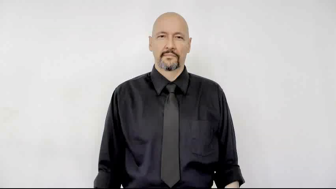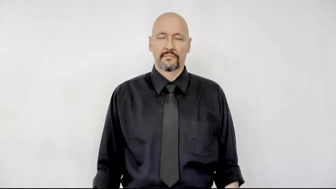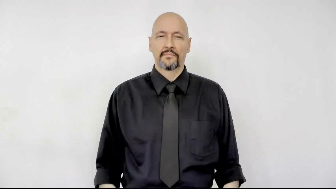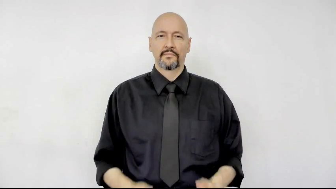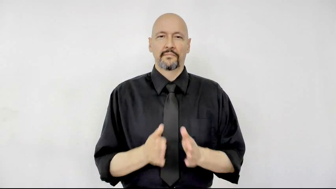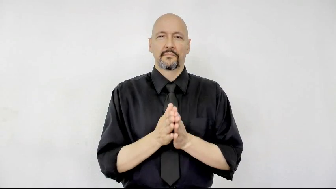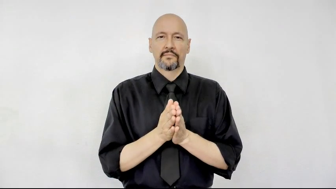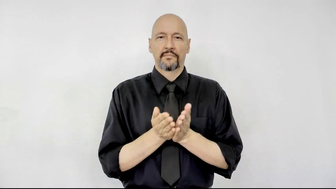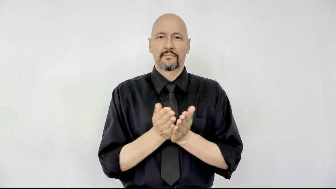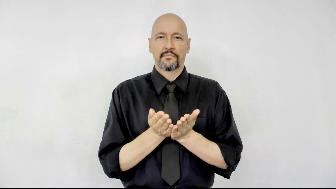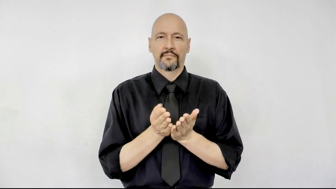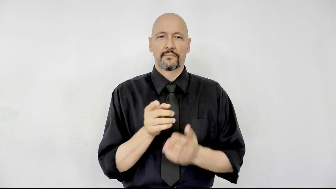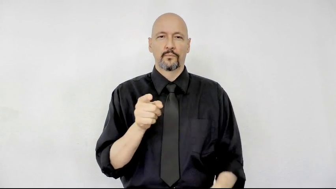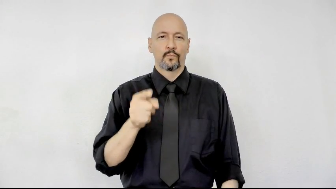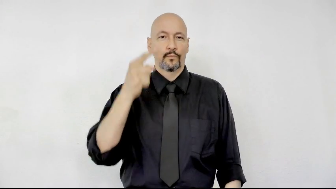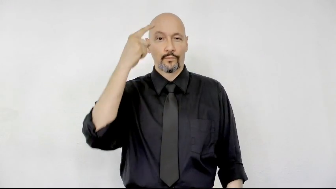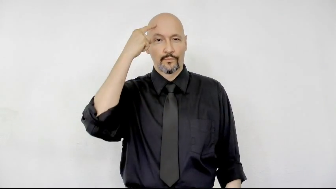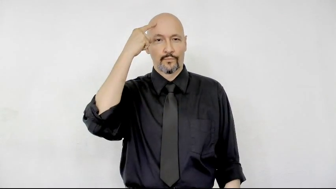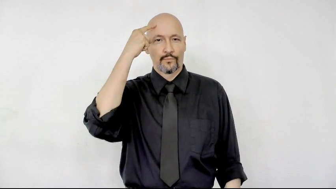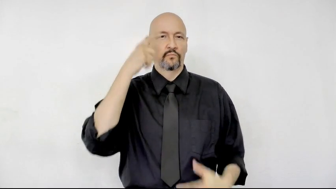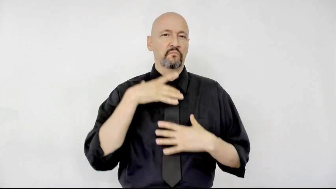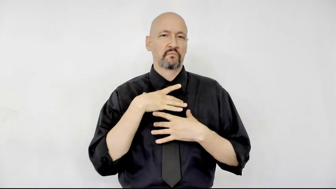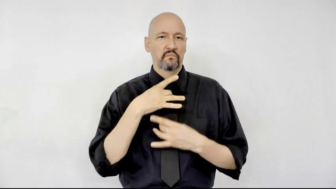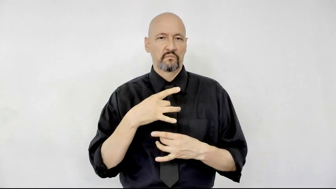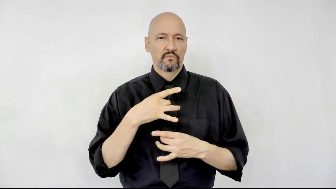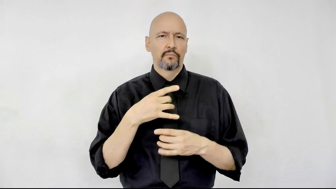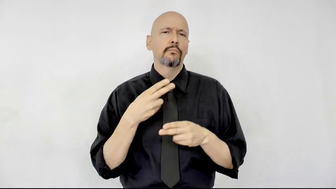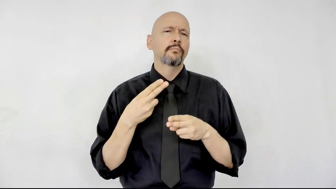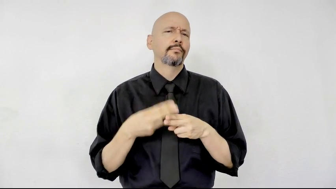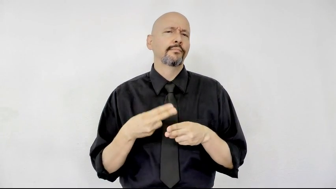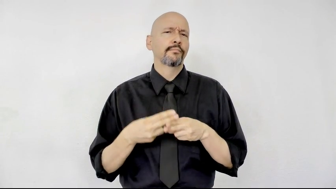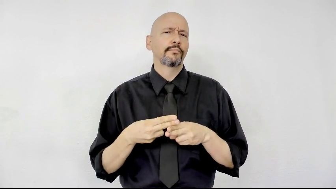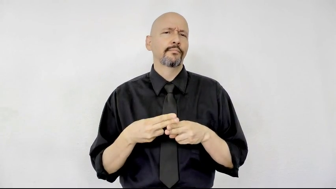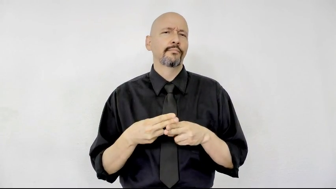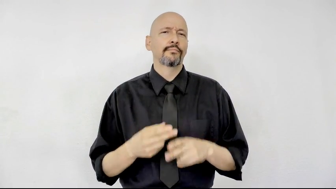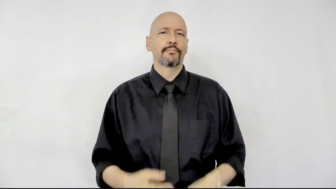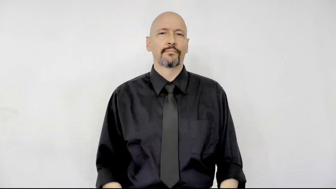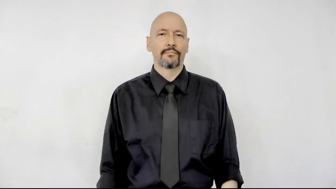book you think interesting what name?